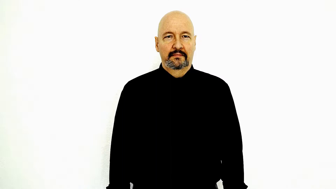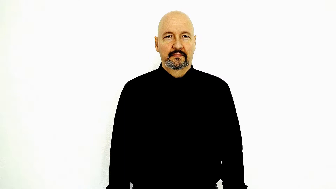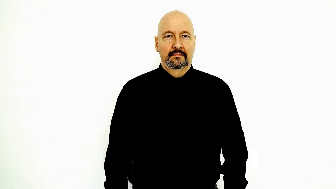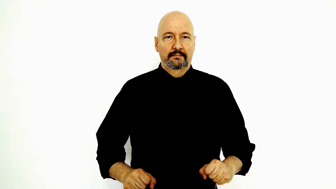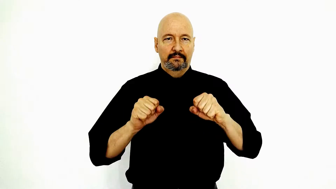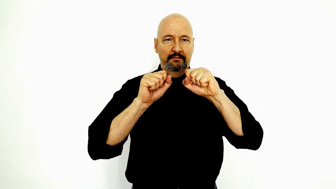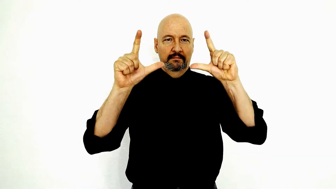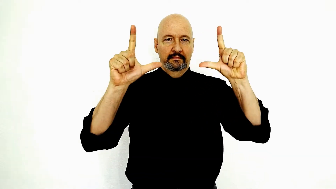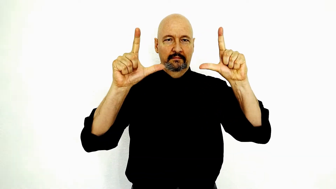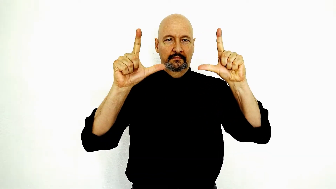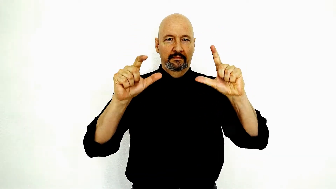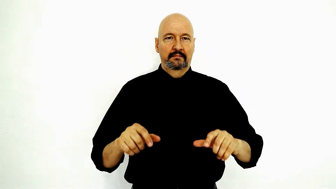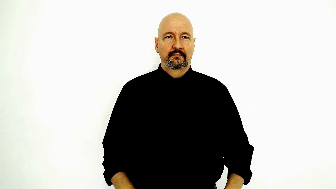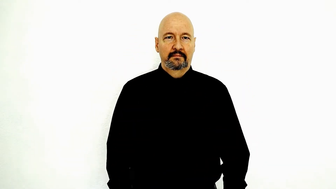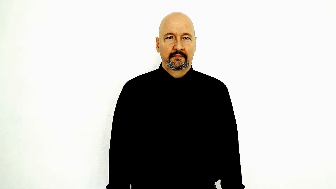VLOG-[S-L-version]